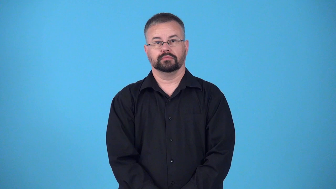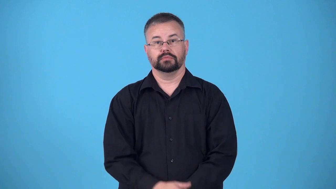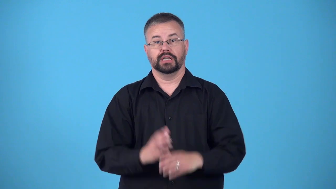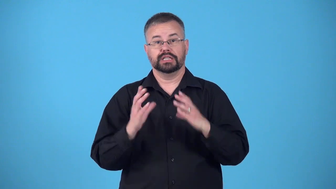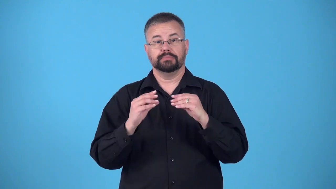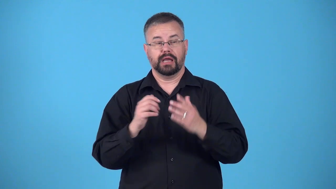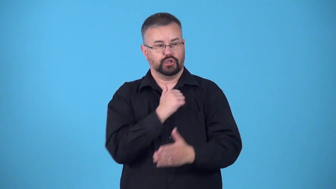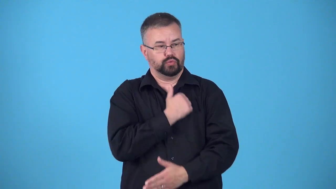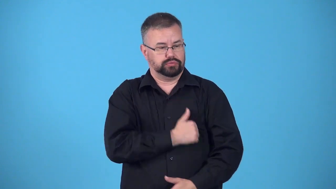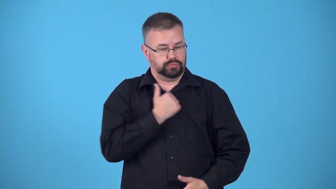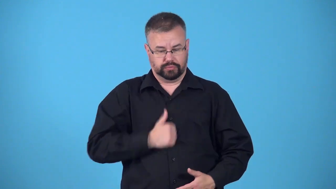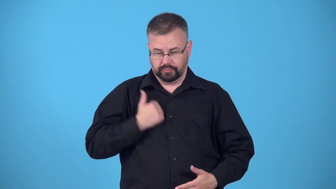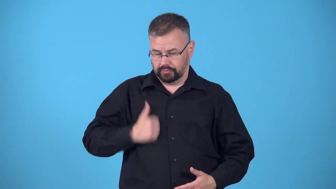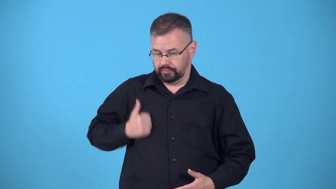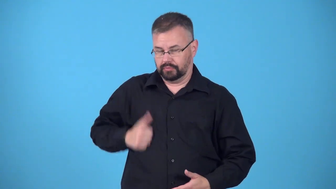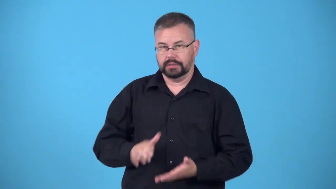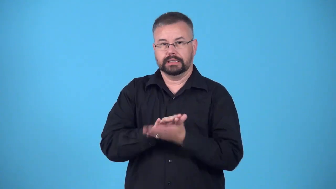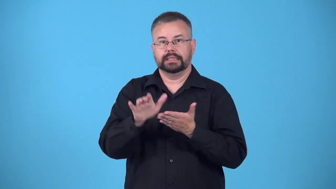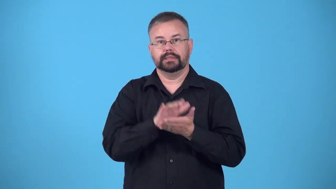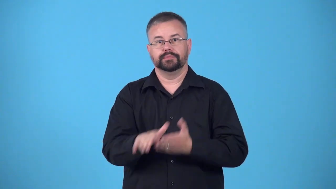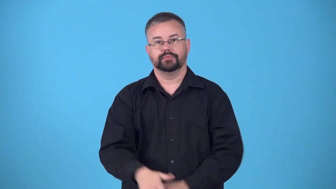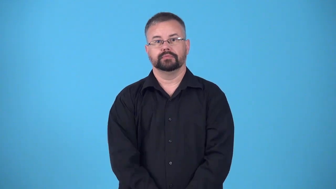sponge off,sponge down